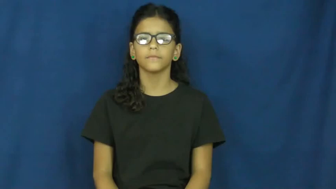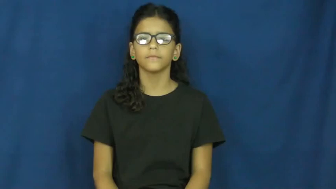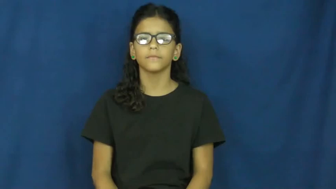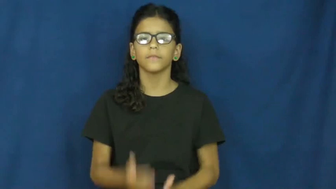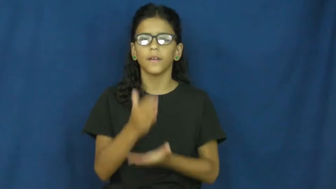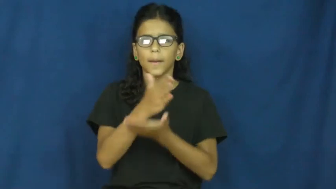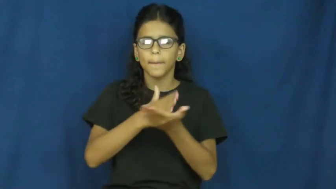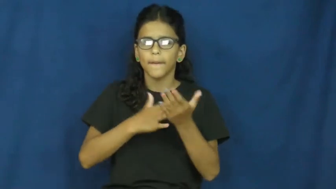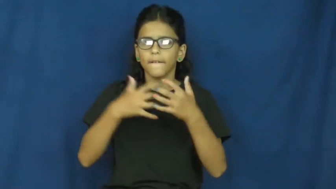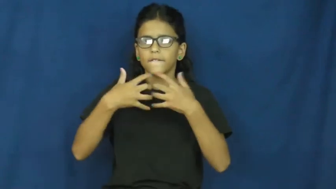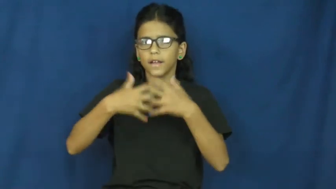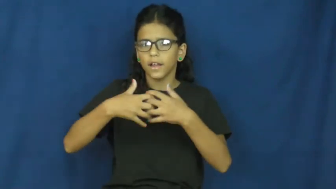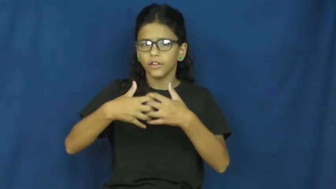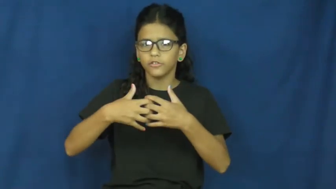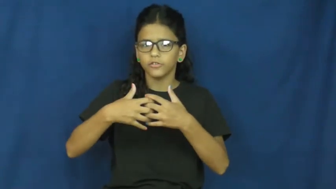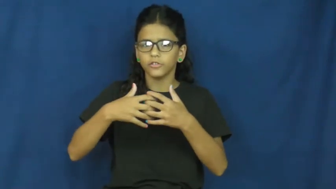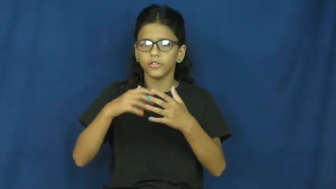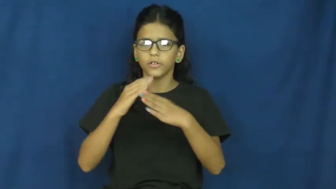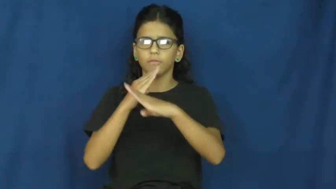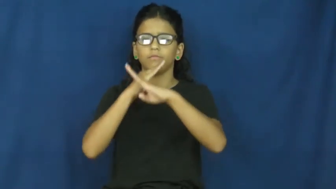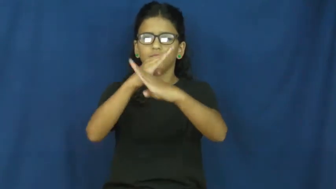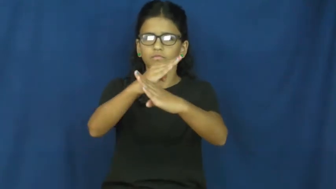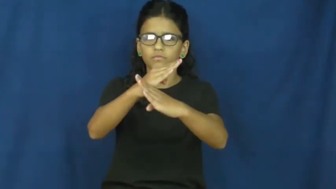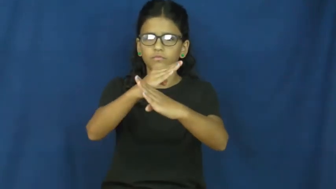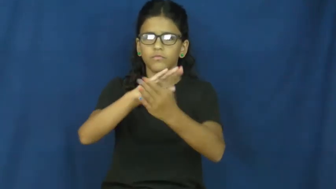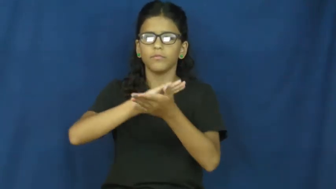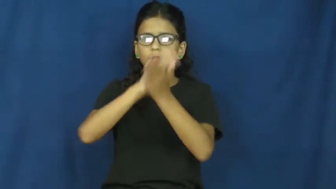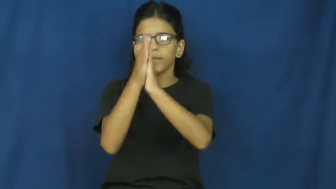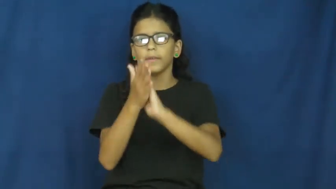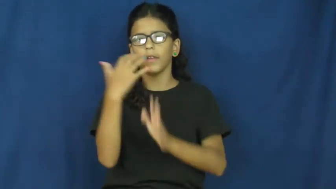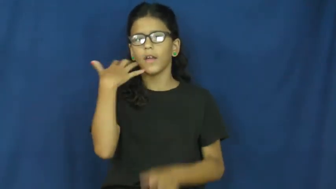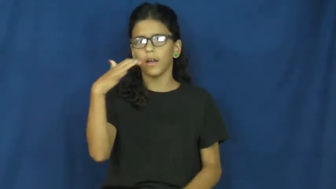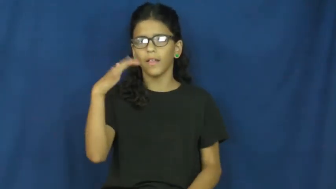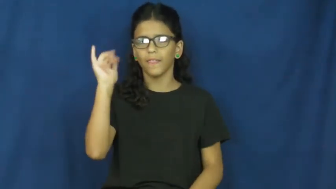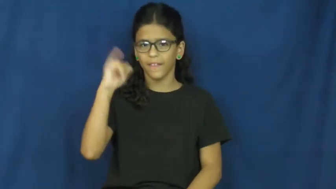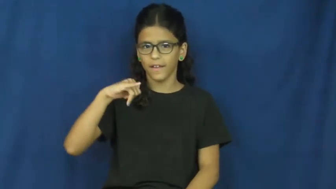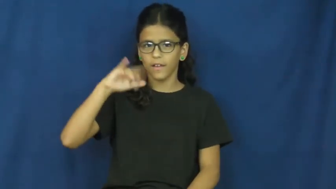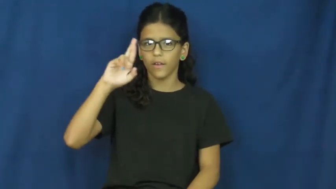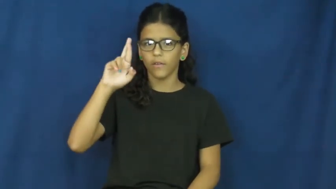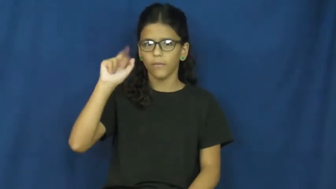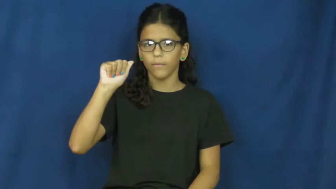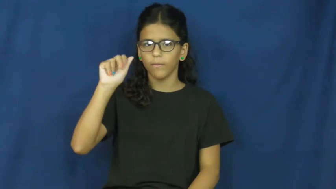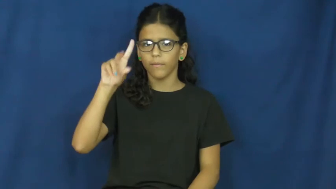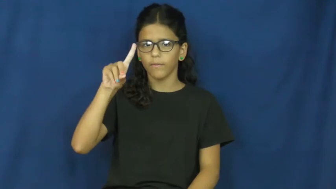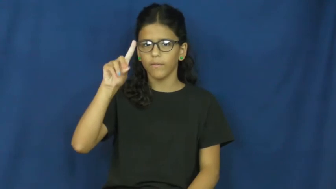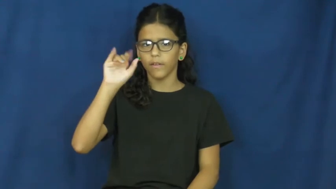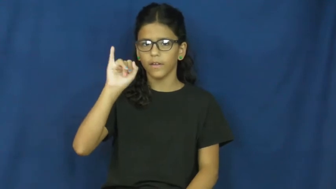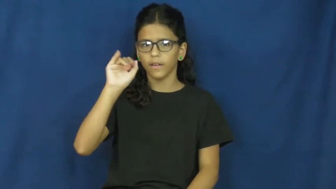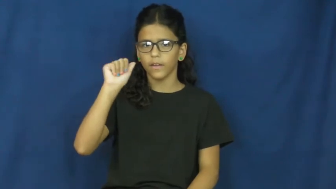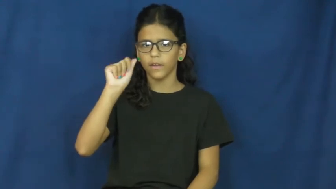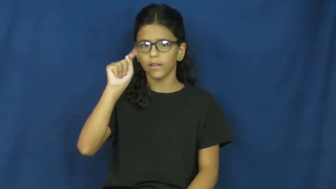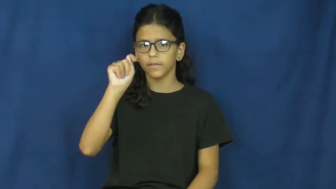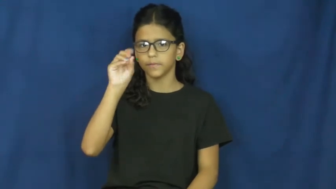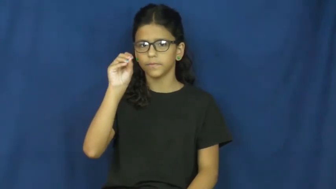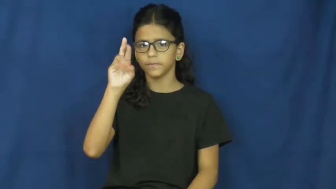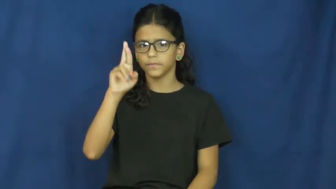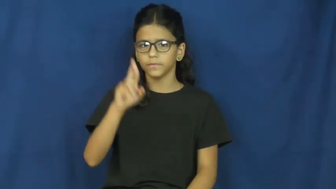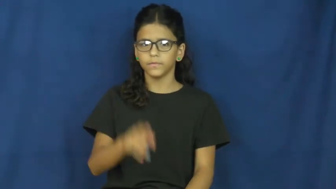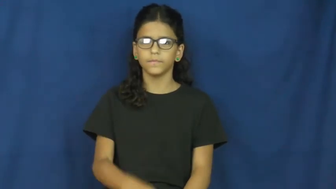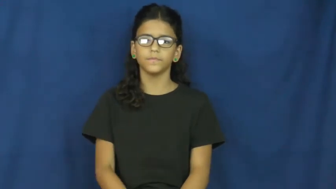radiator-car